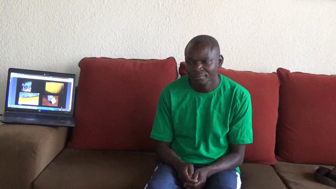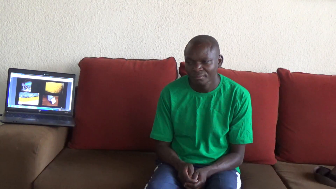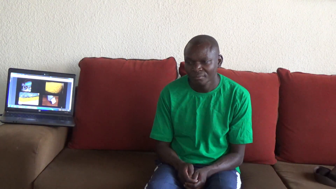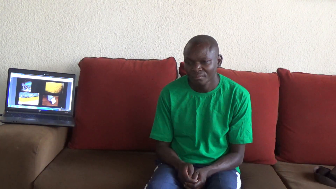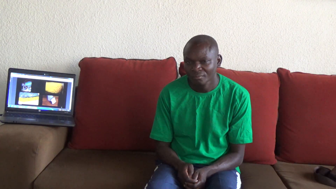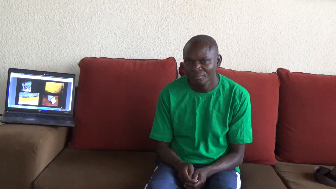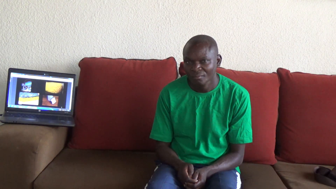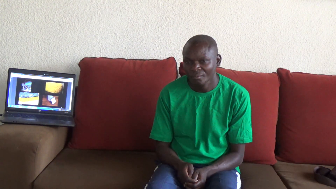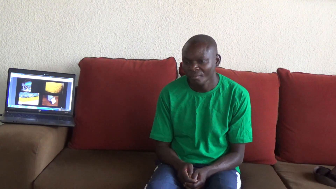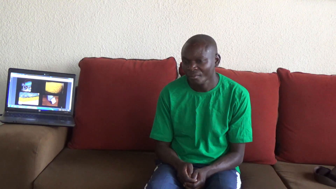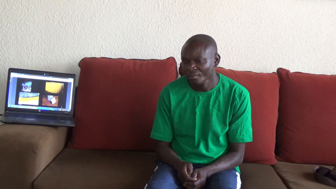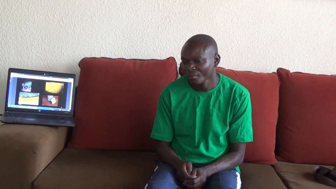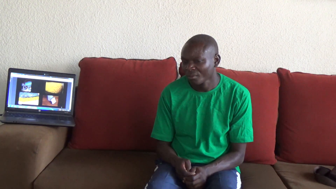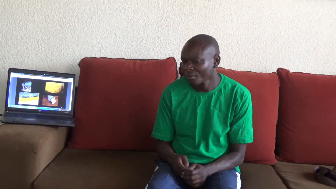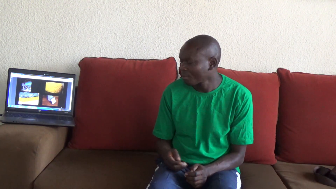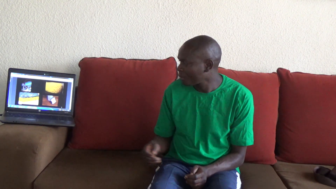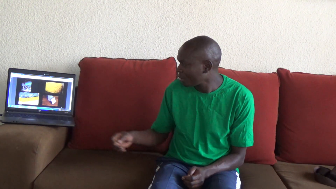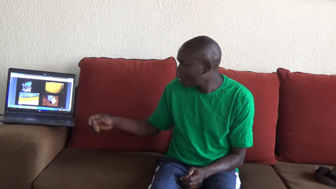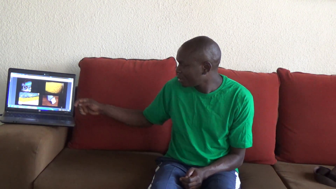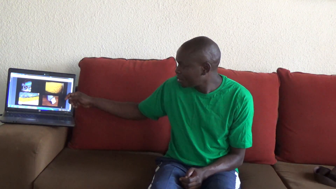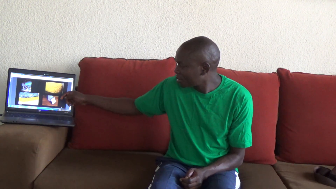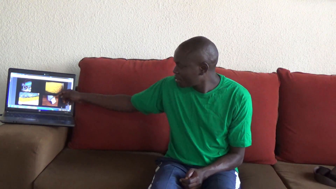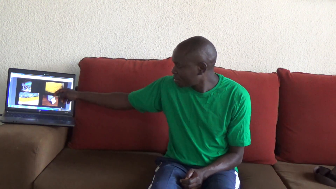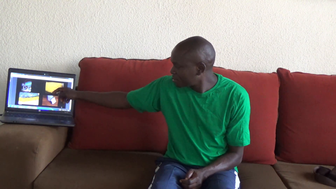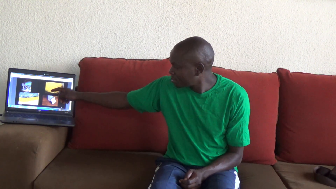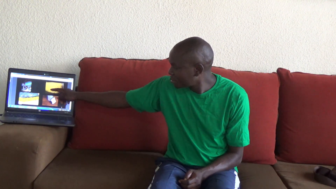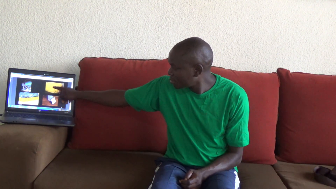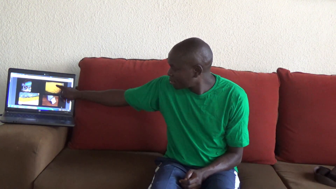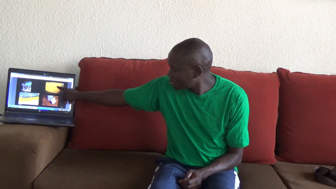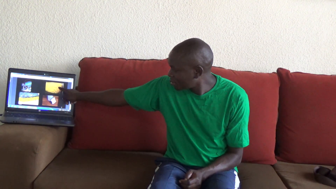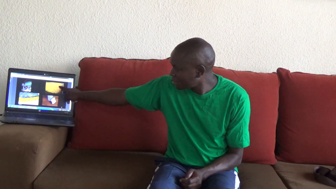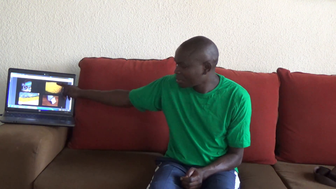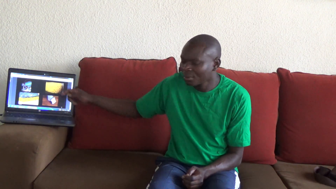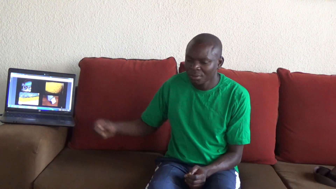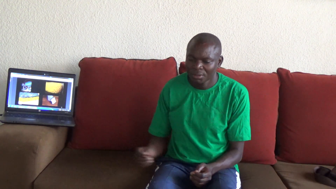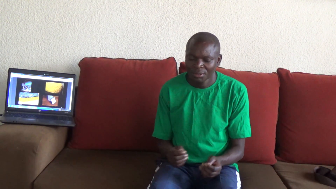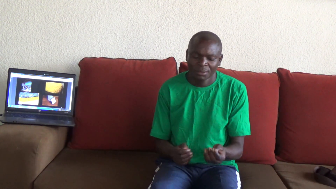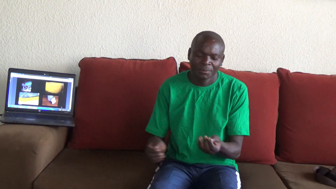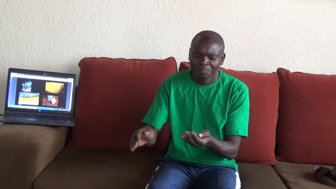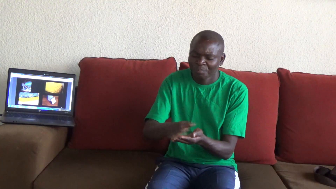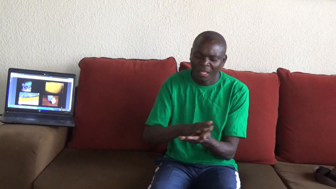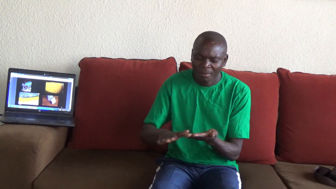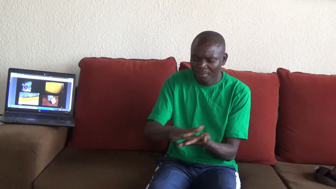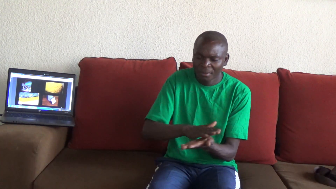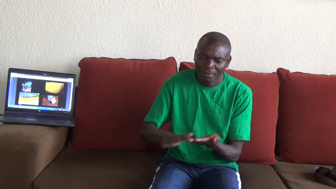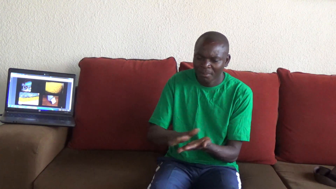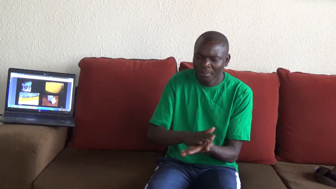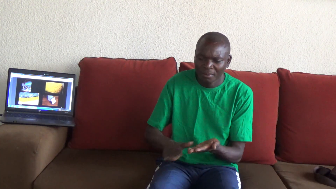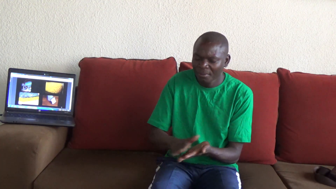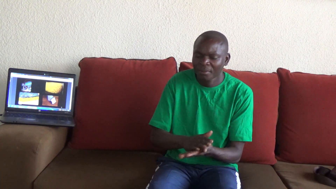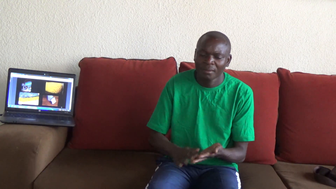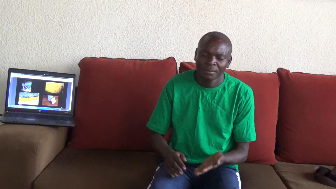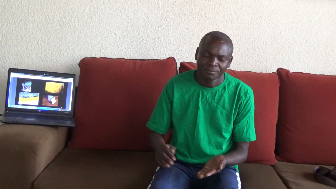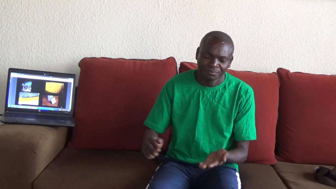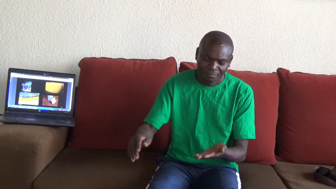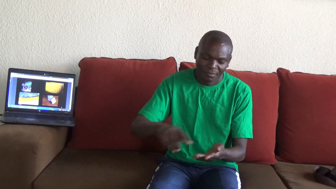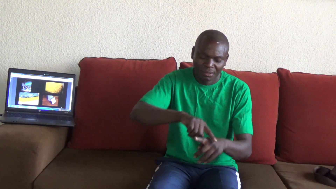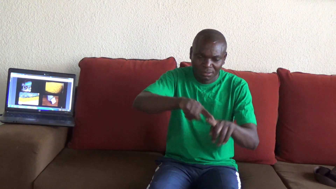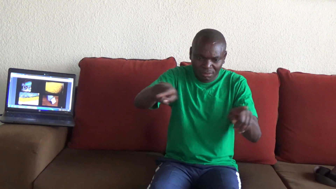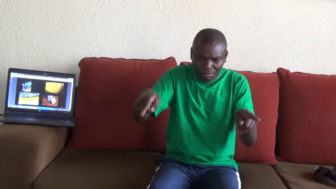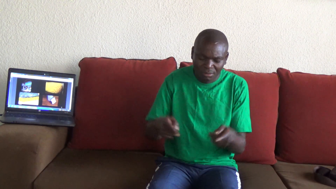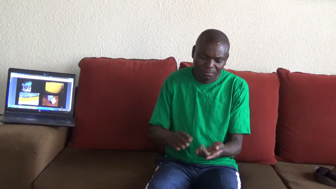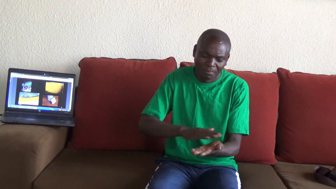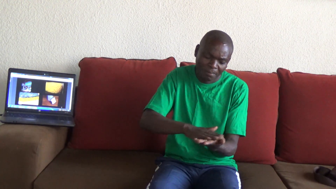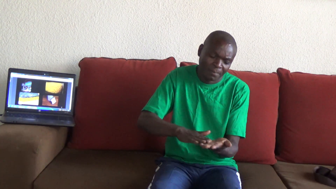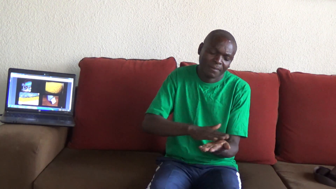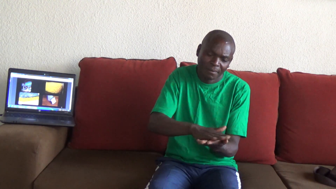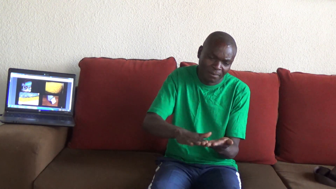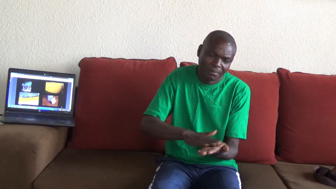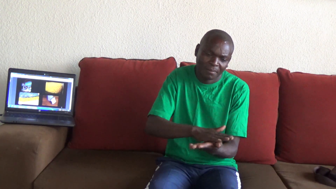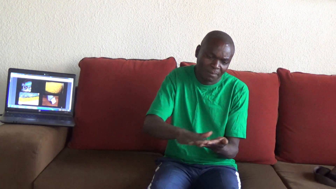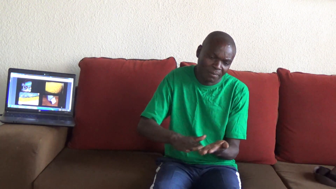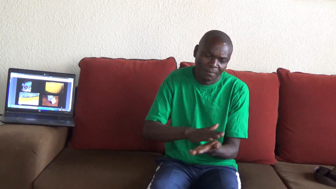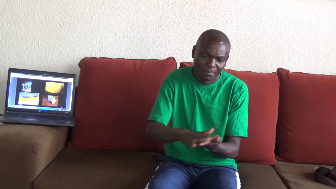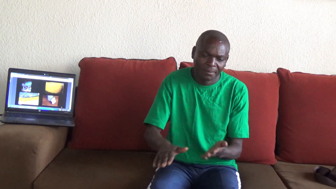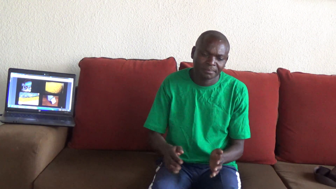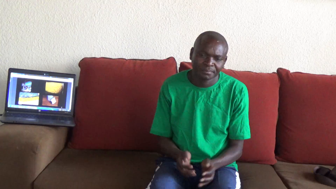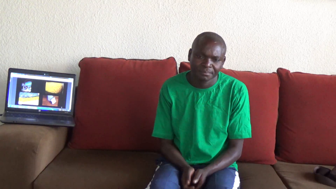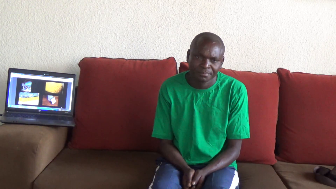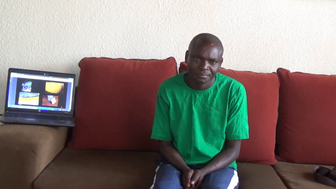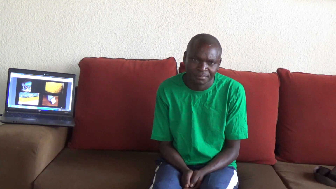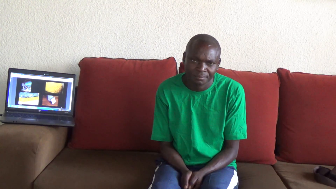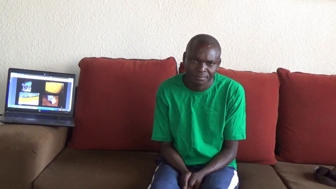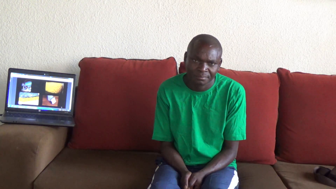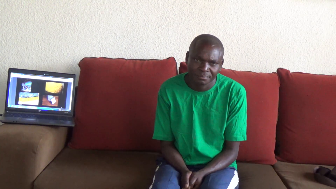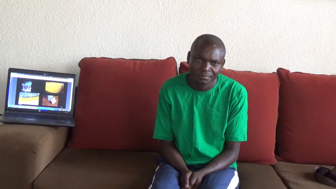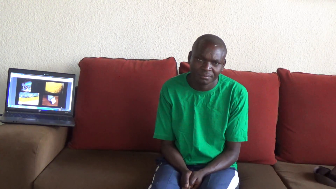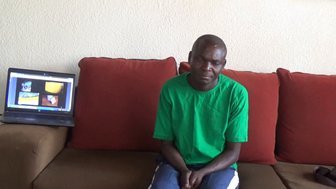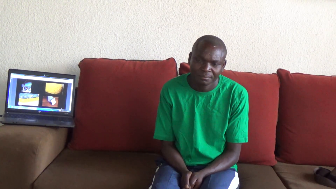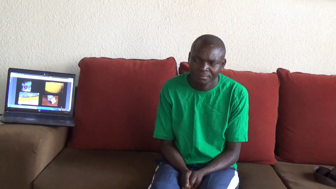sponge